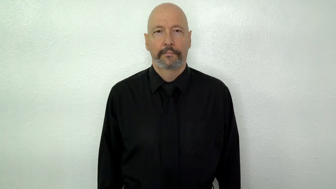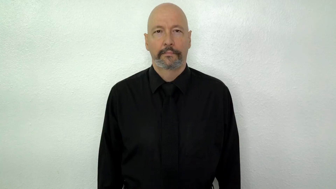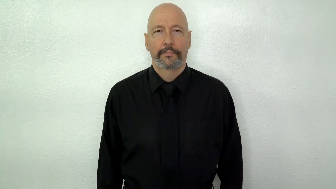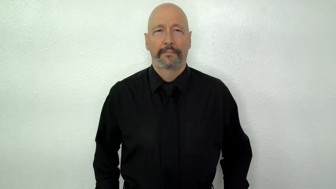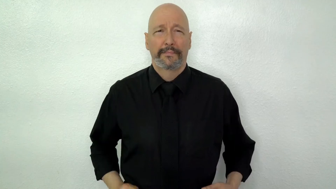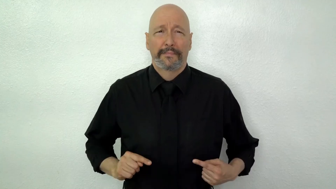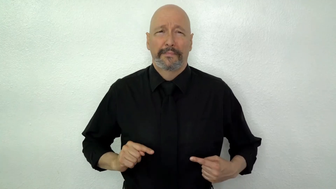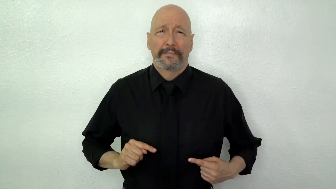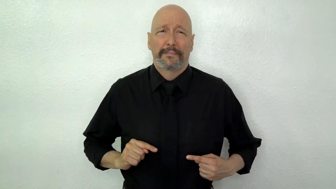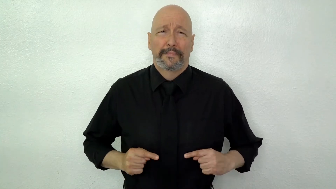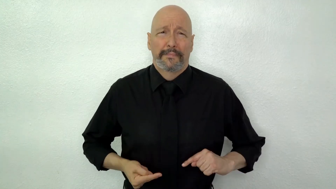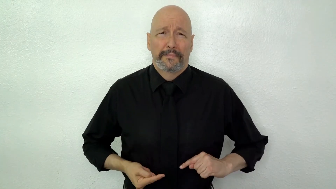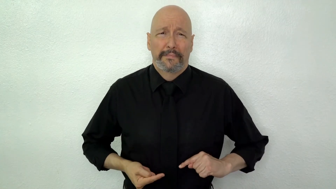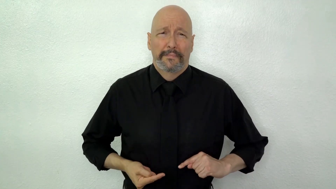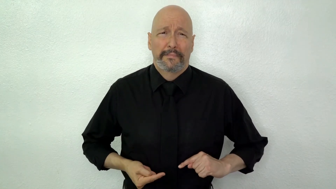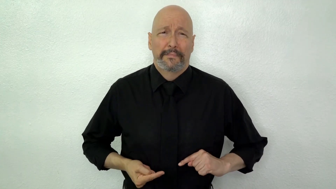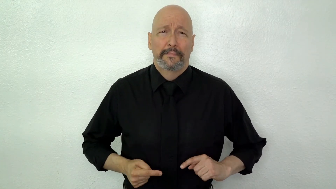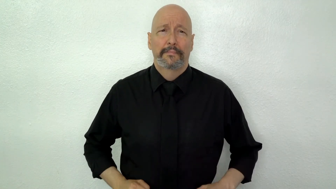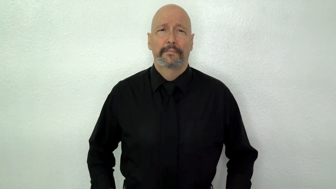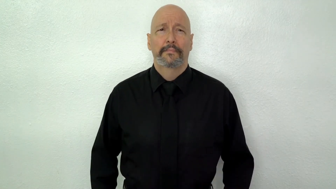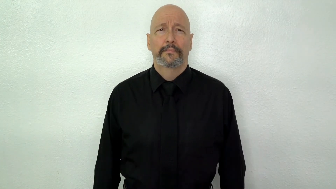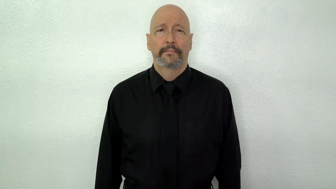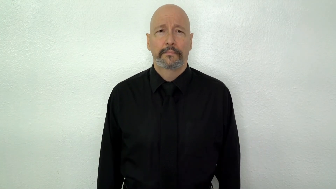stomach-ache, stomach ache, bellyache, tummy ache